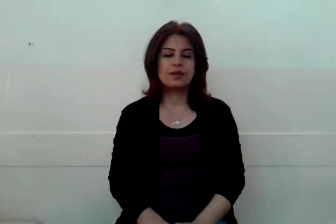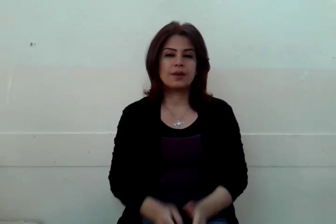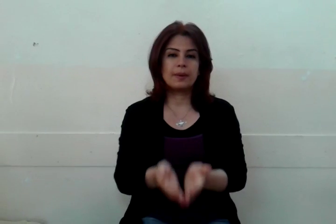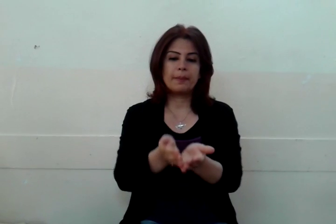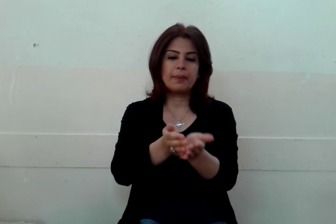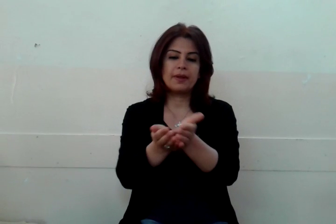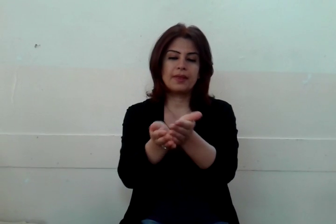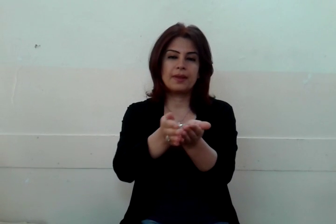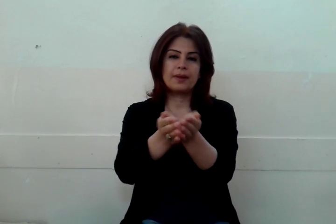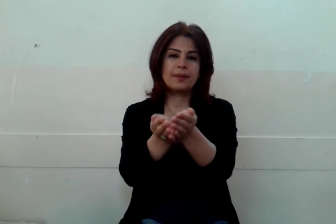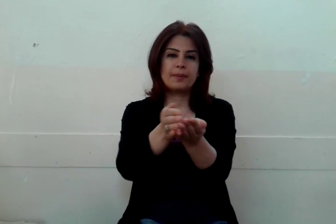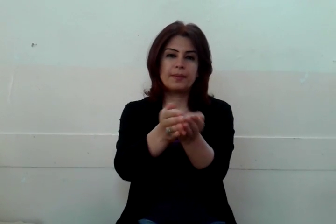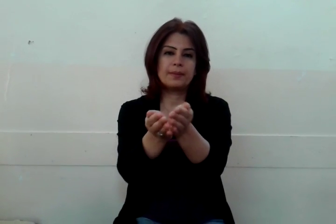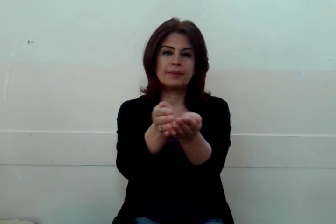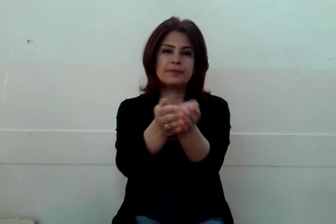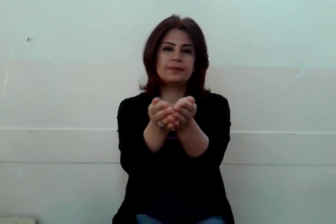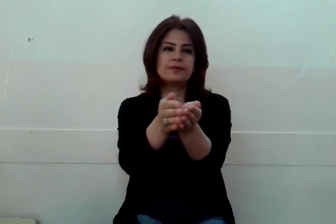boat